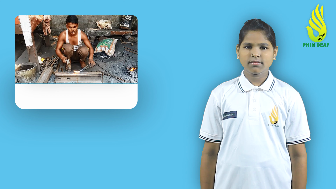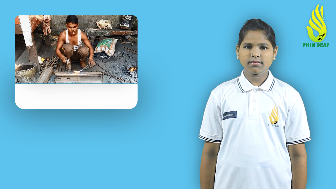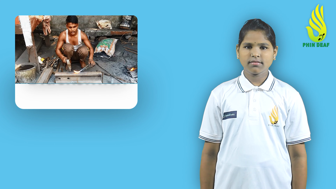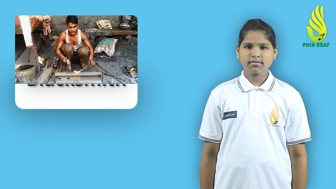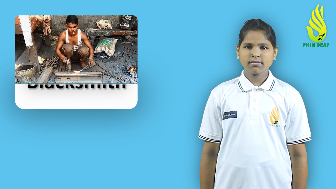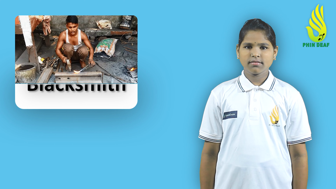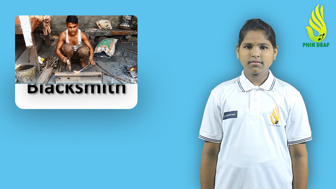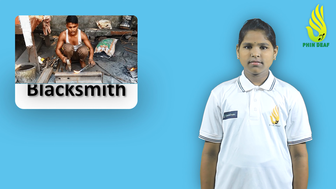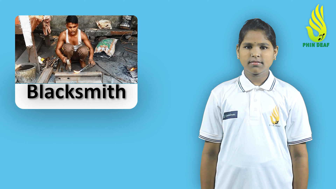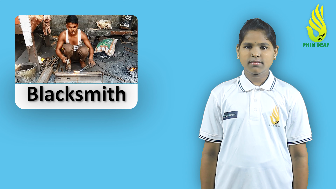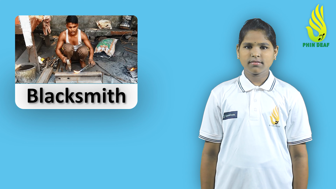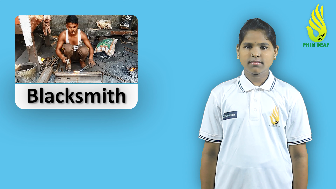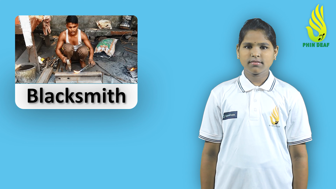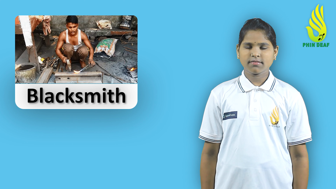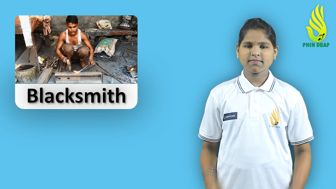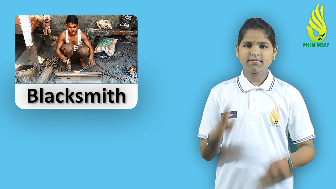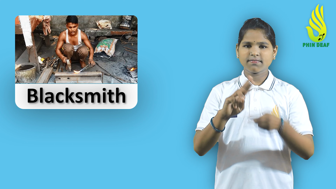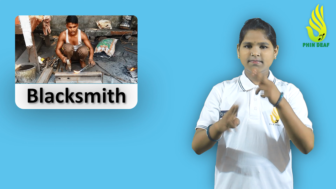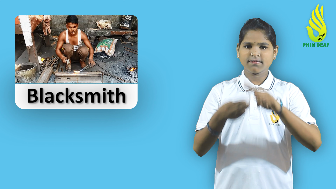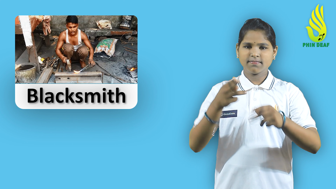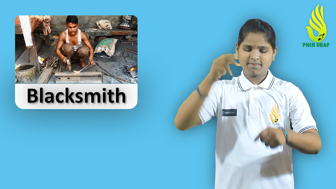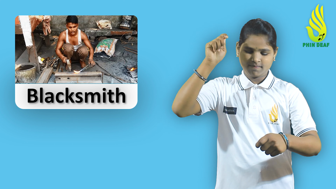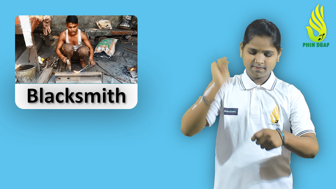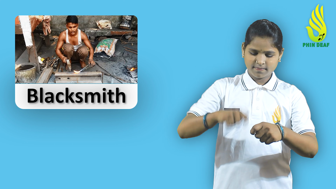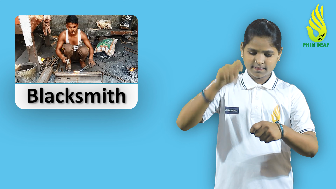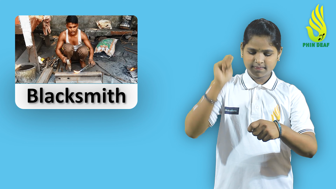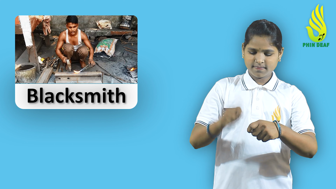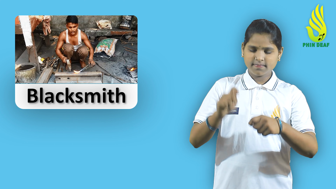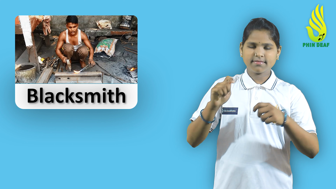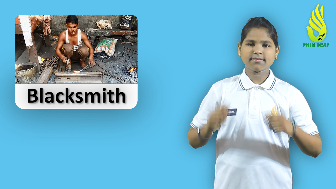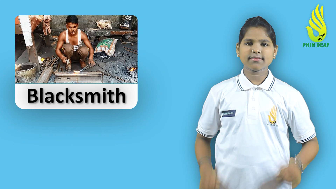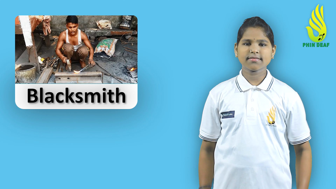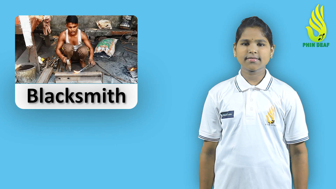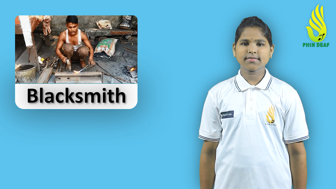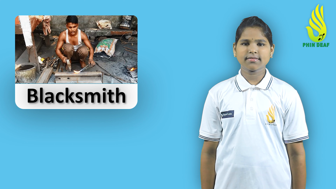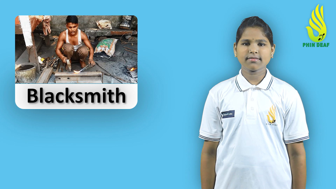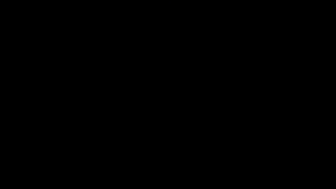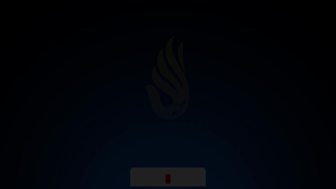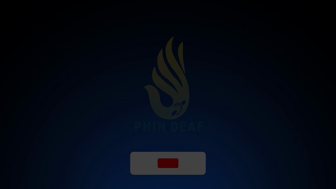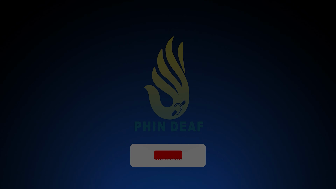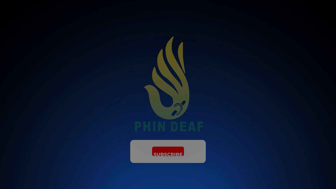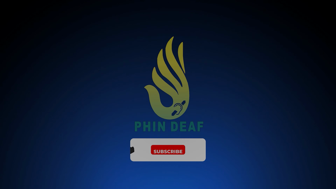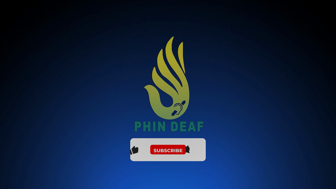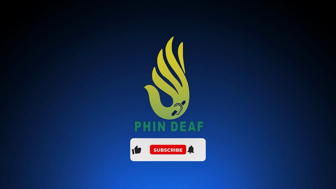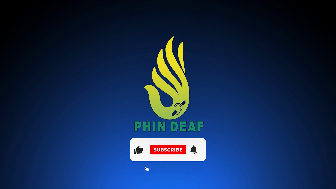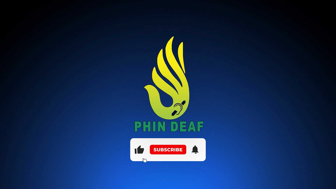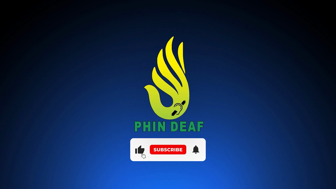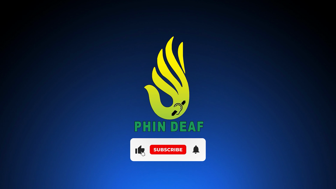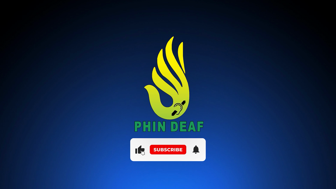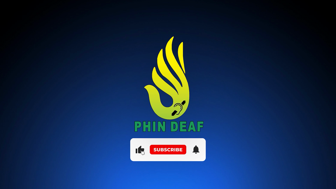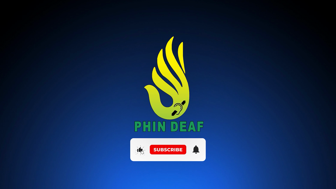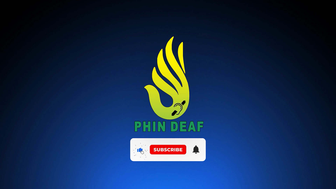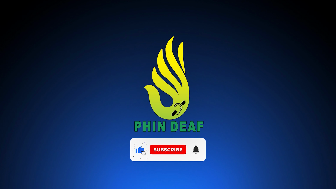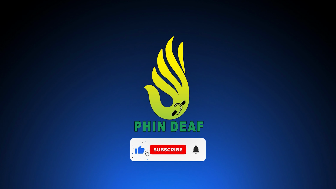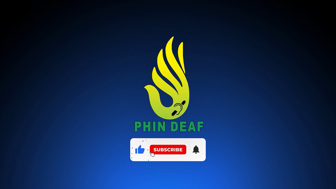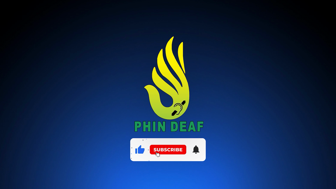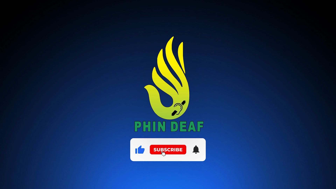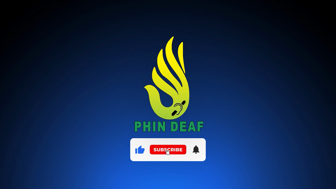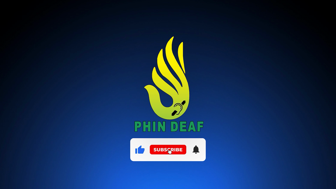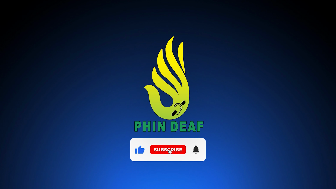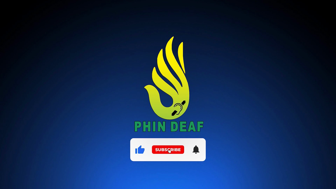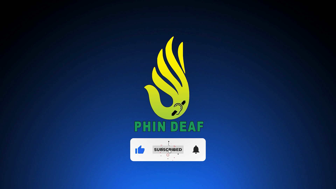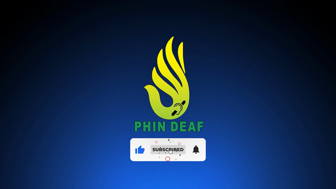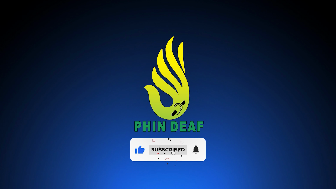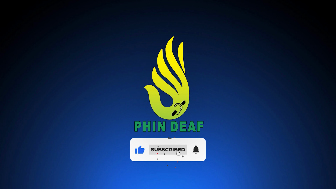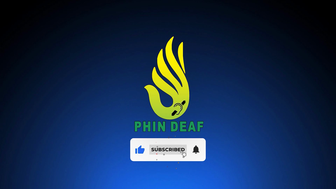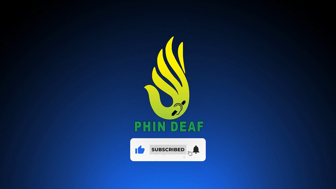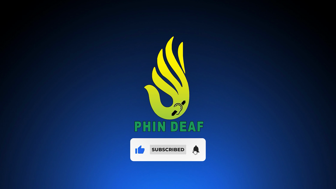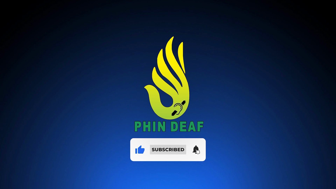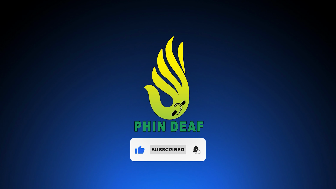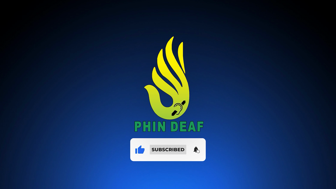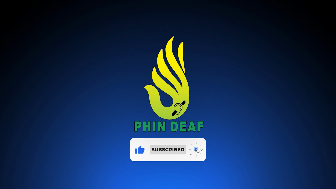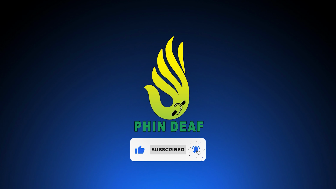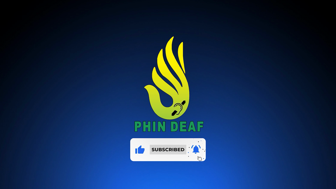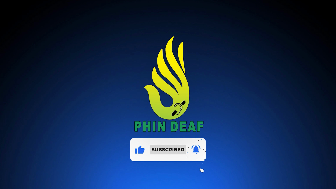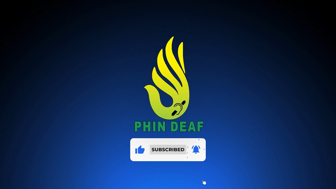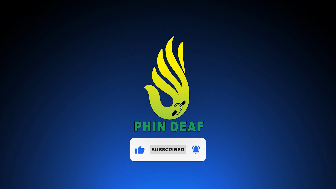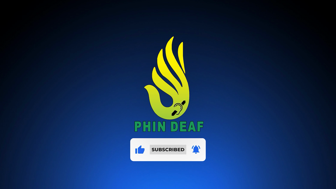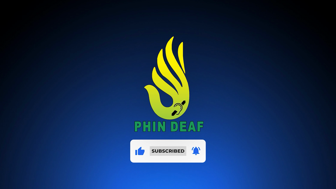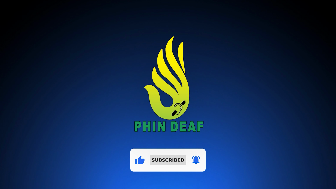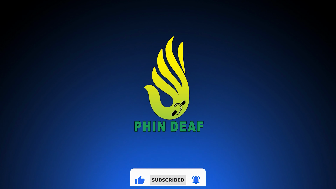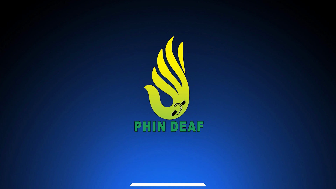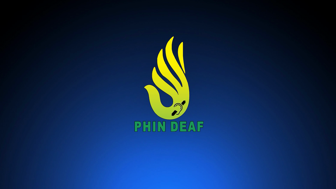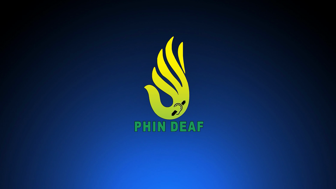Blacksmith